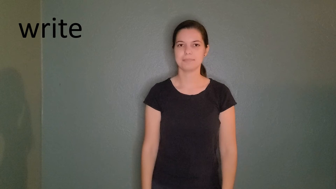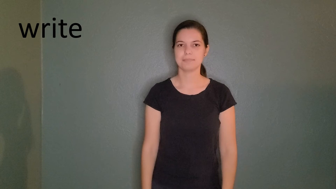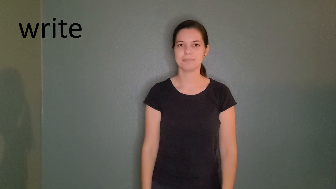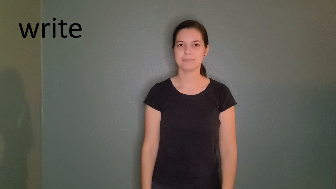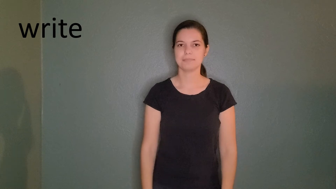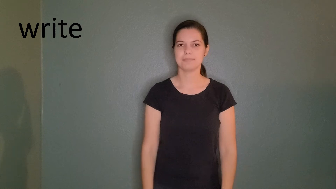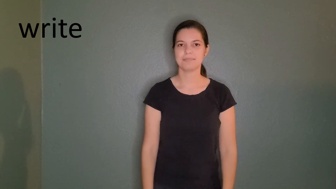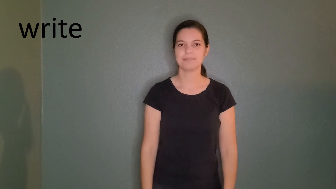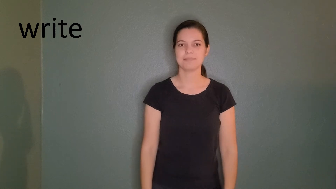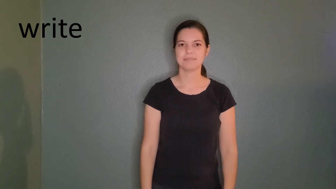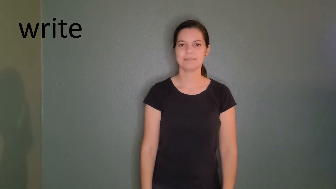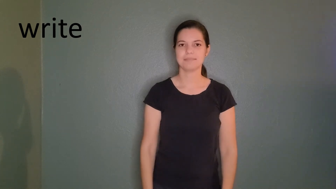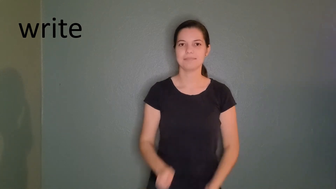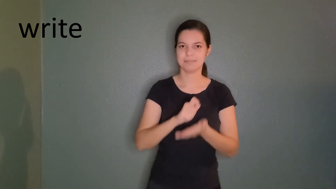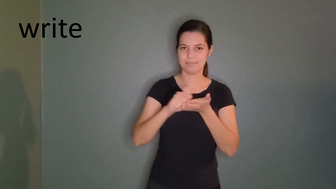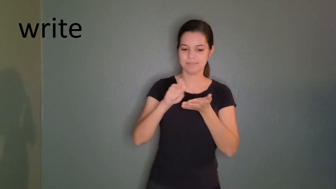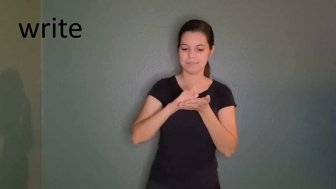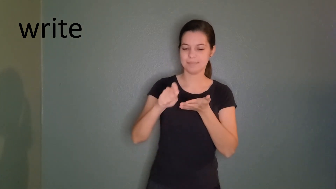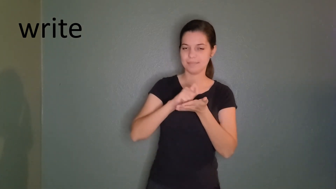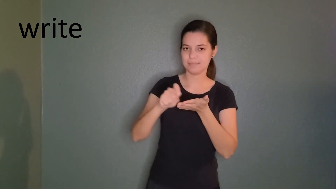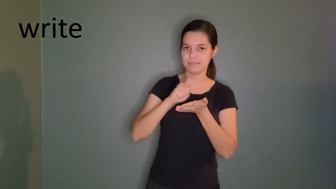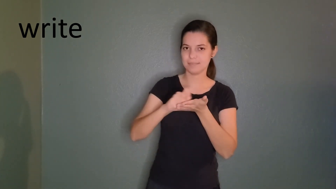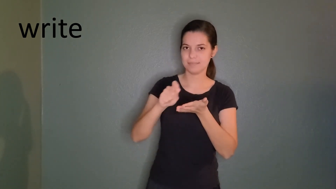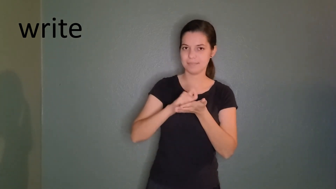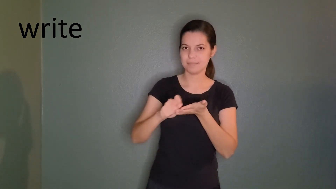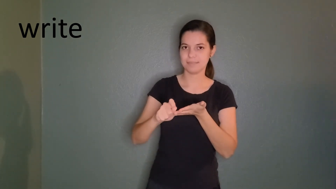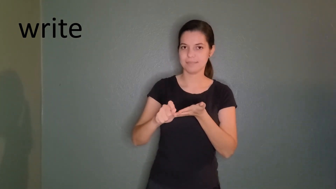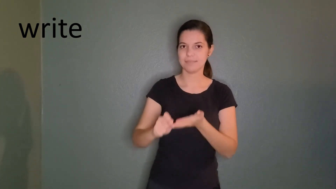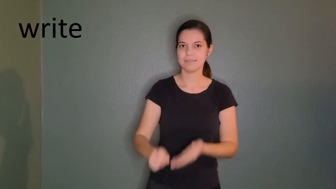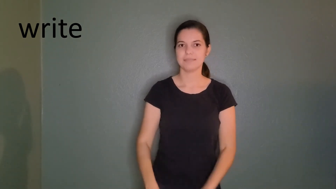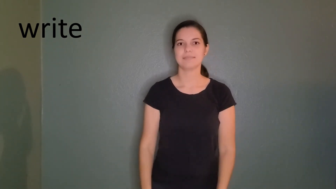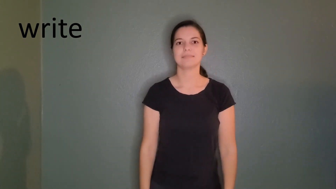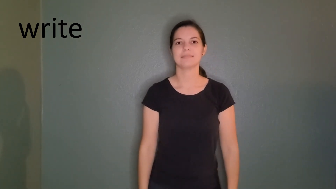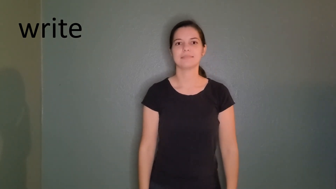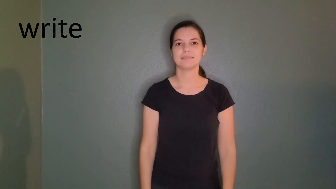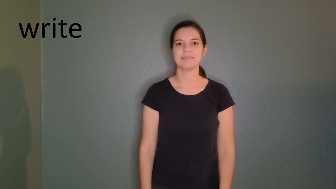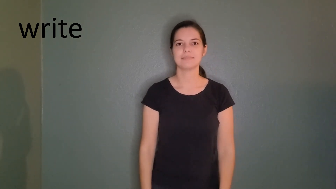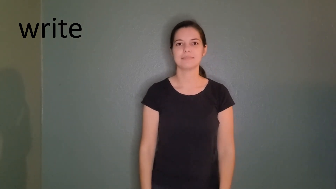Write